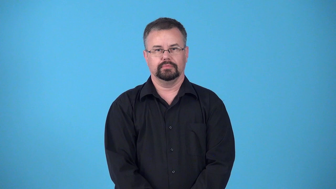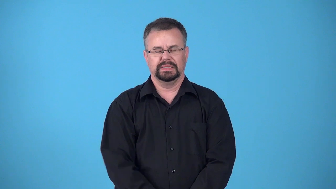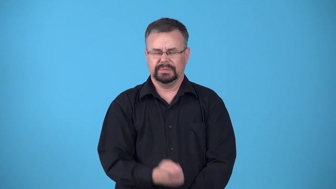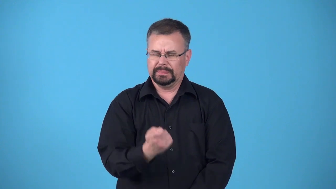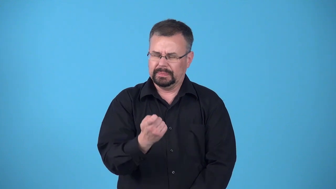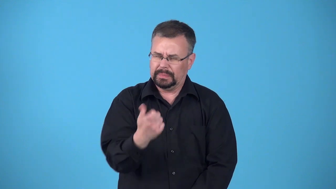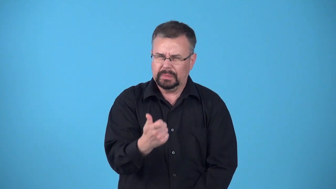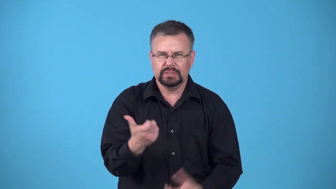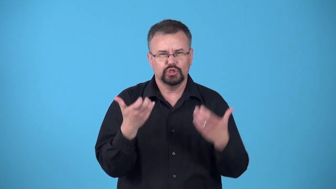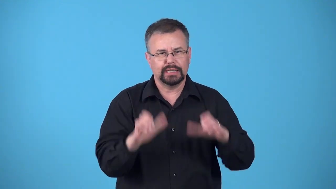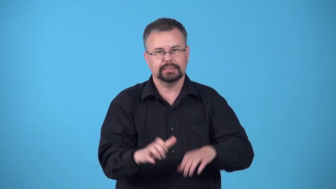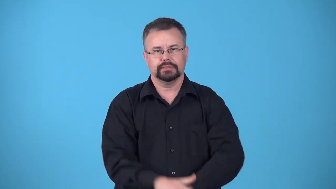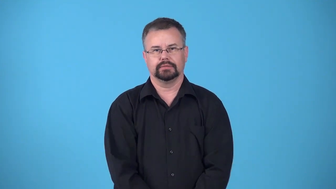slim chance, snowball's chance in hell, snowball's chance